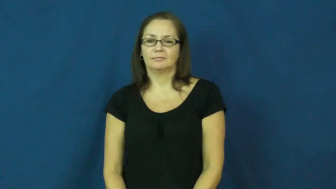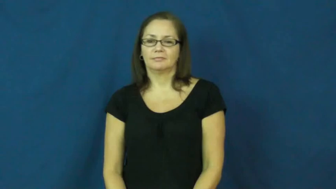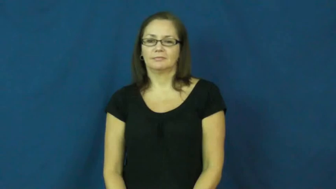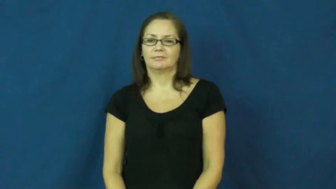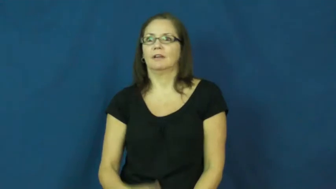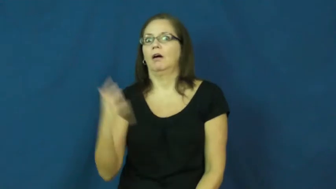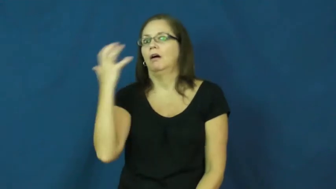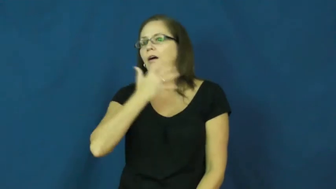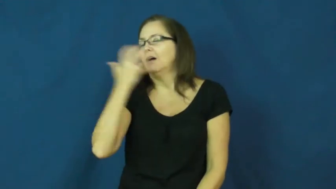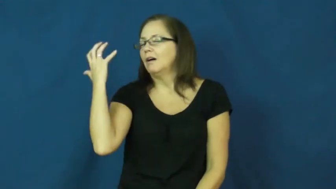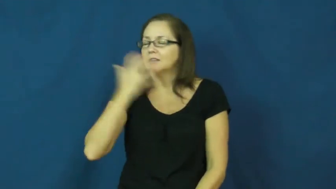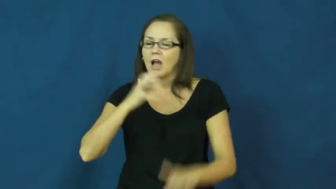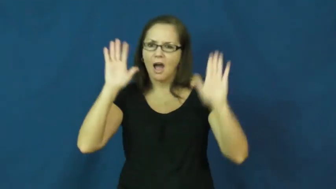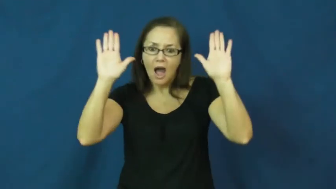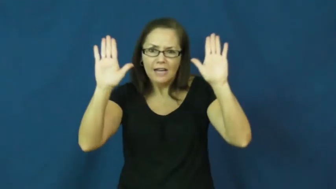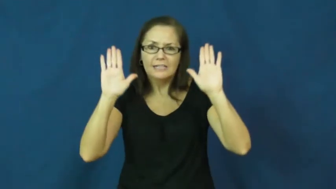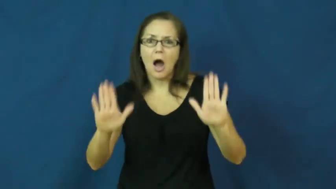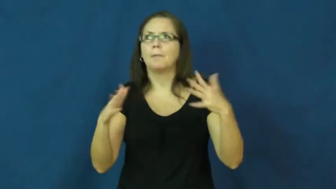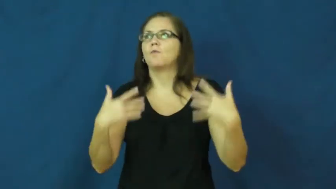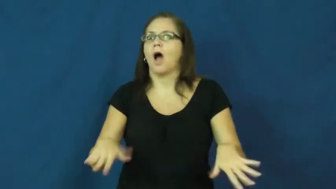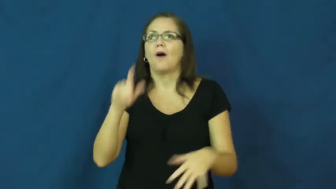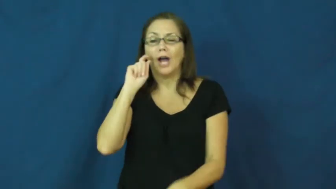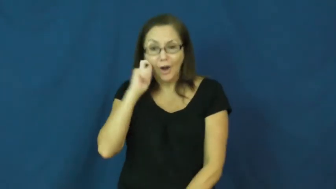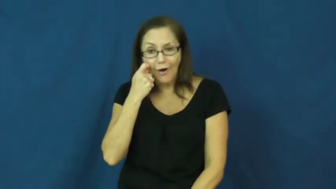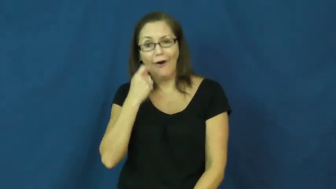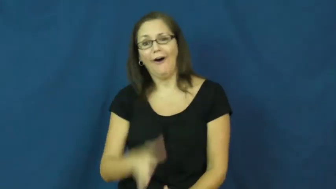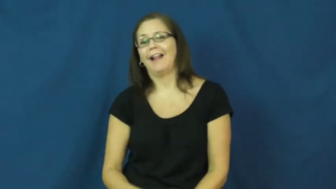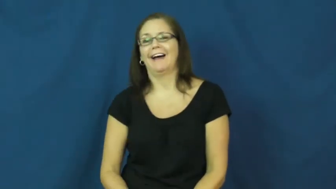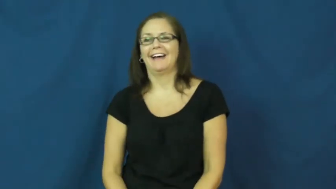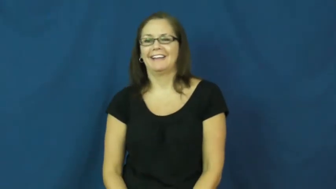cat's pajamas